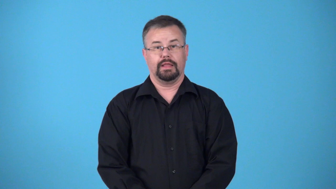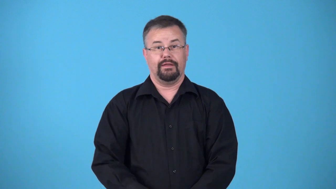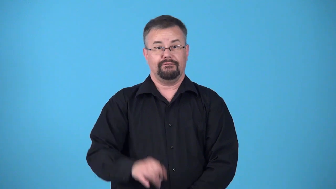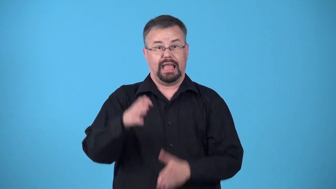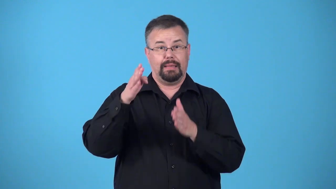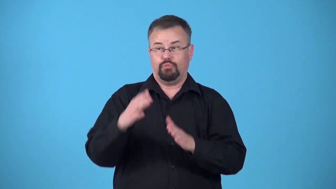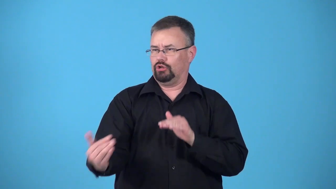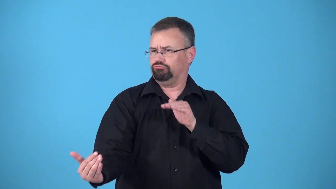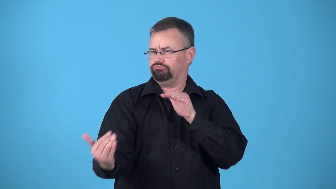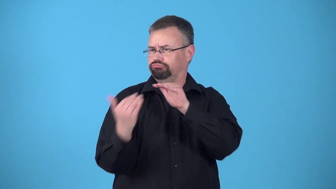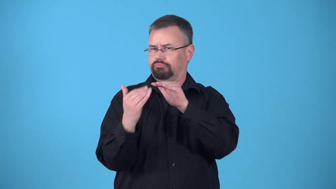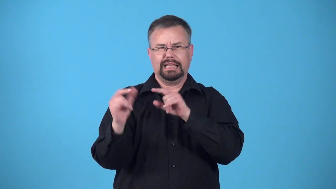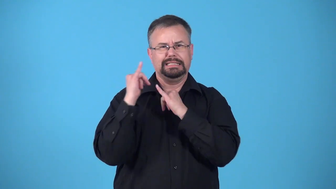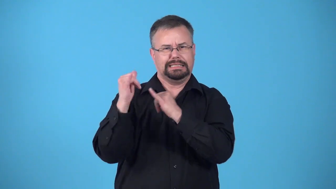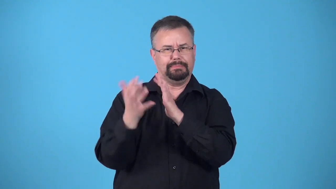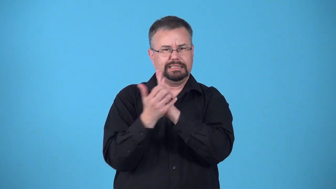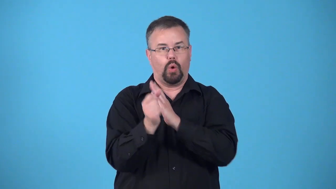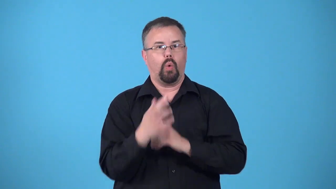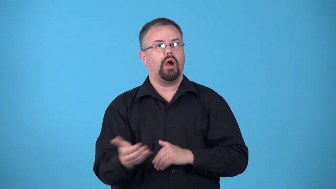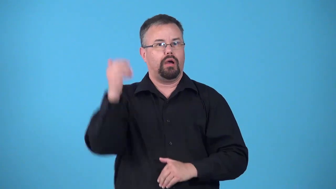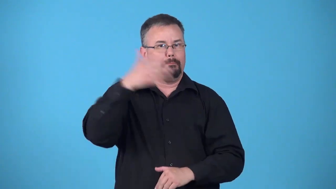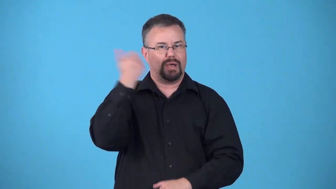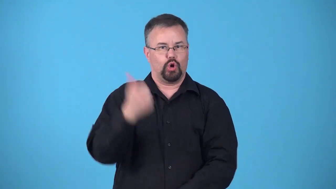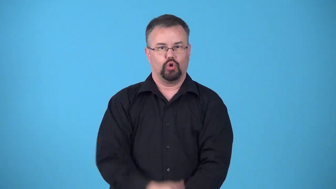meet your match